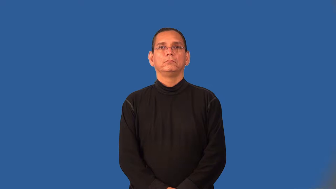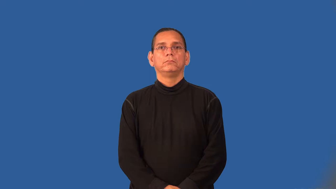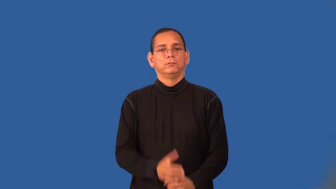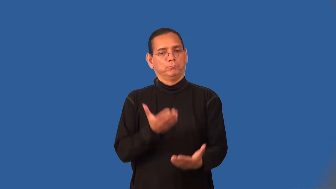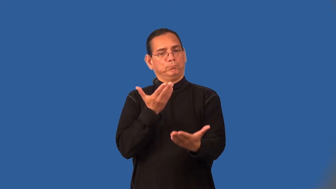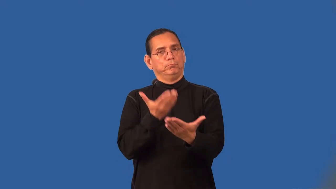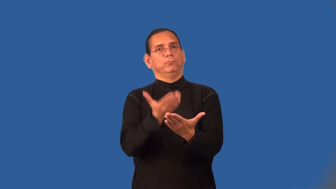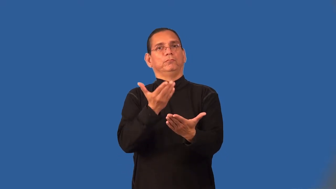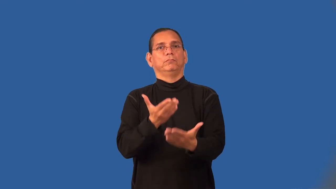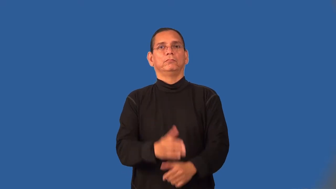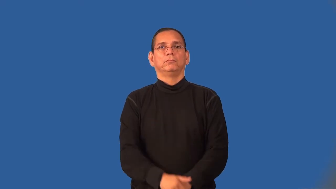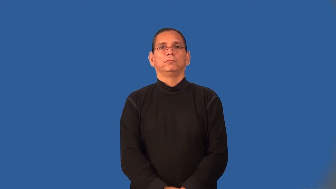validate,testament-prove true